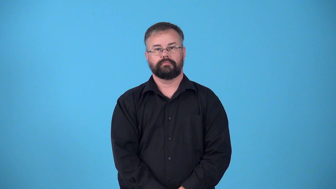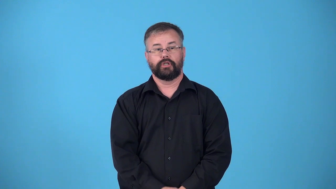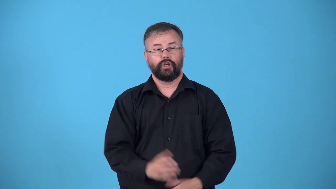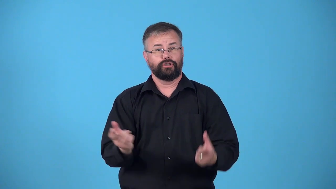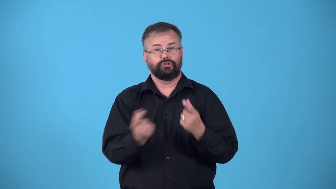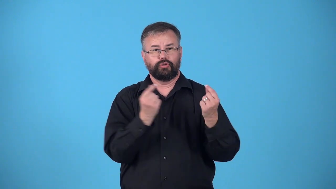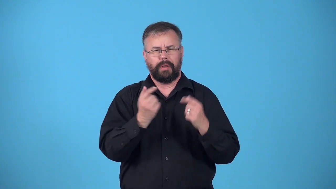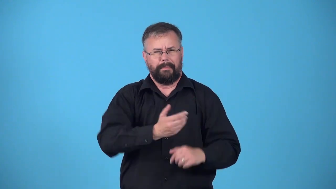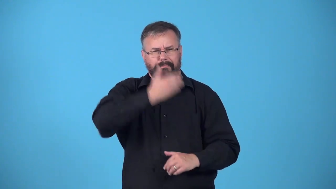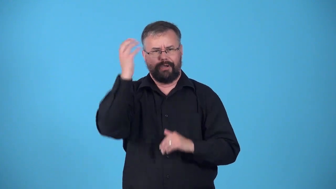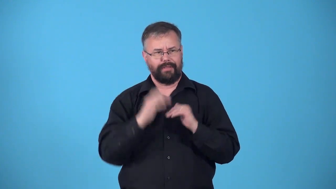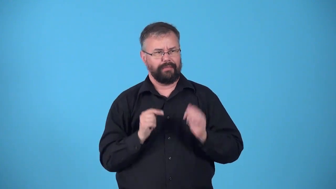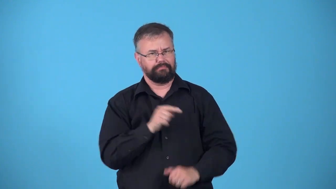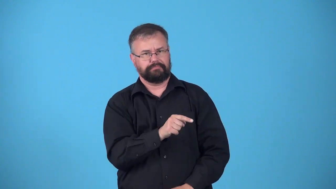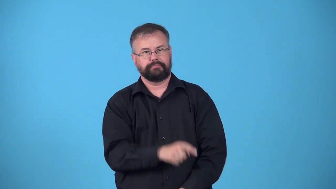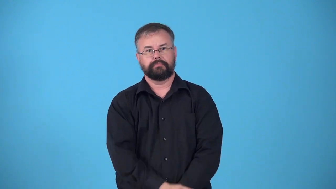one up